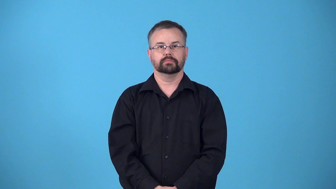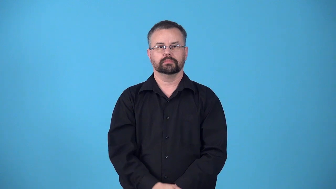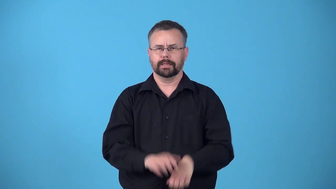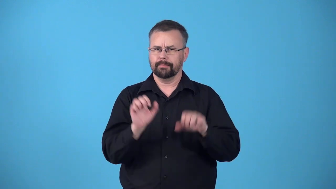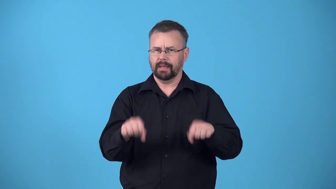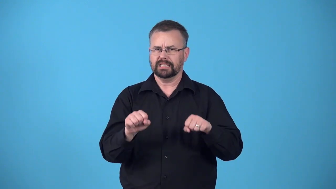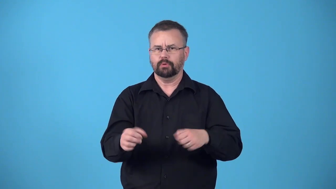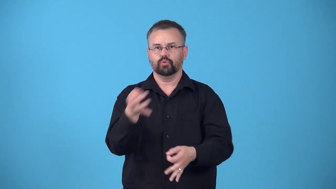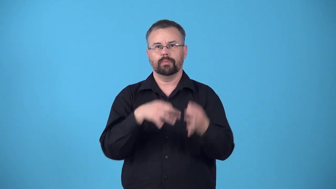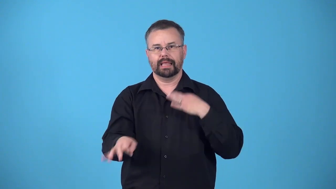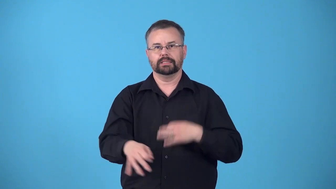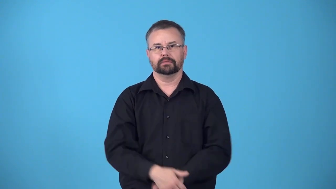replaceable